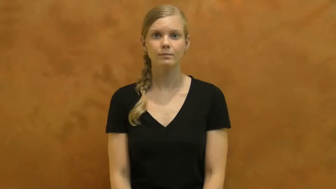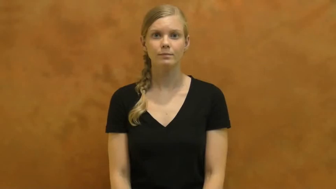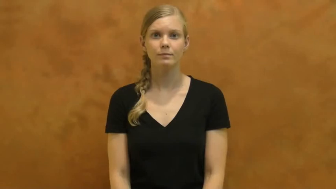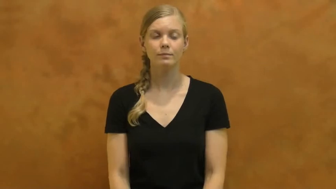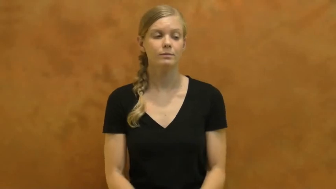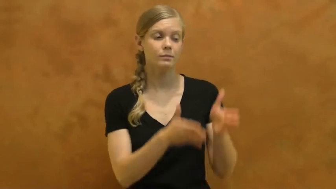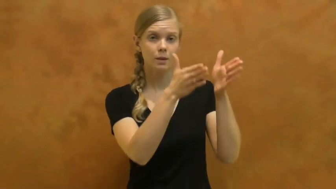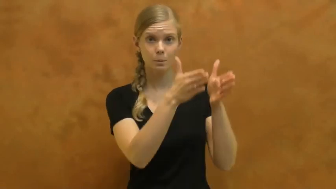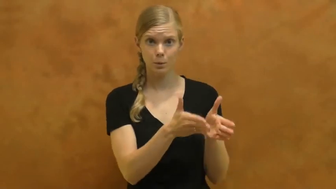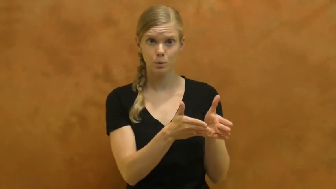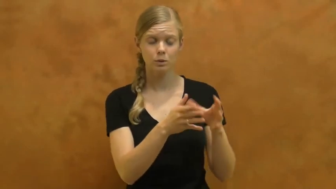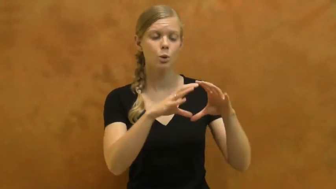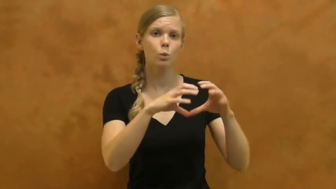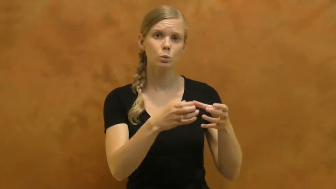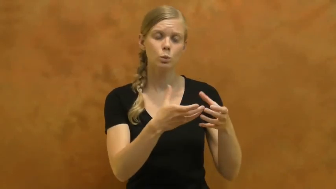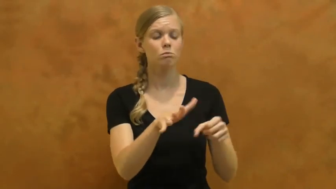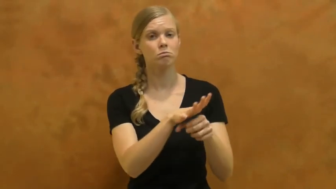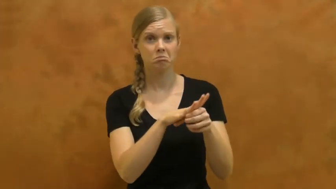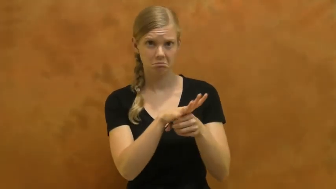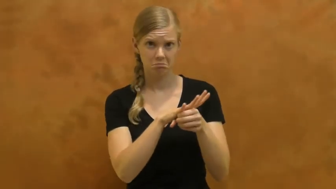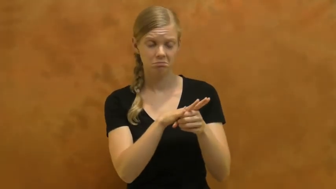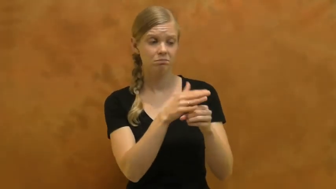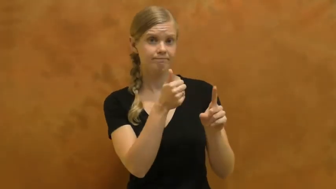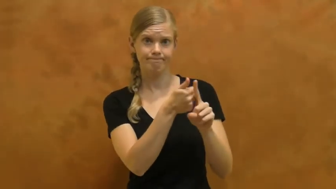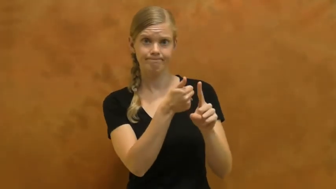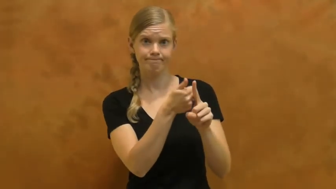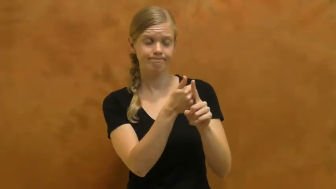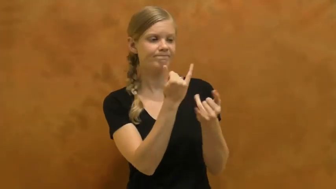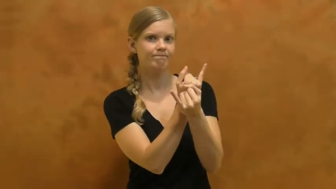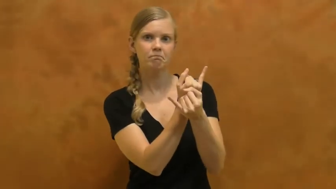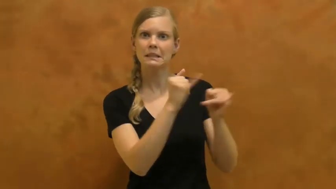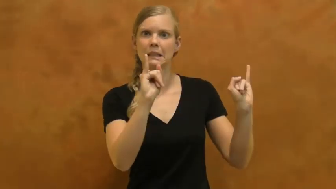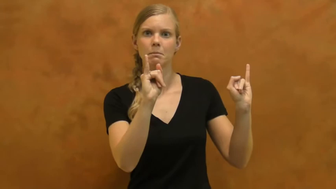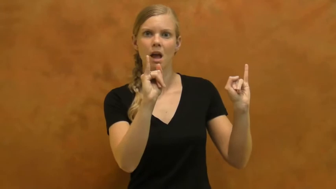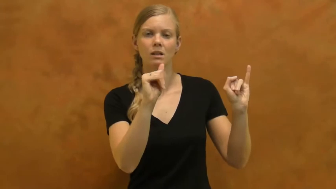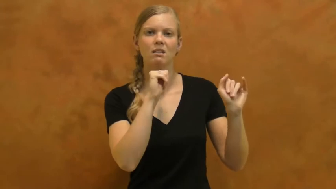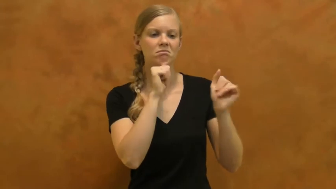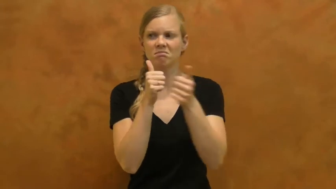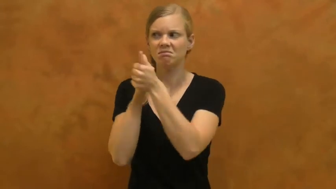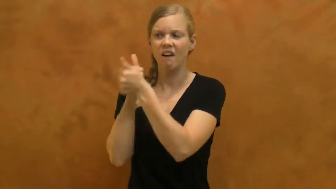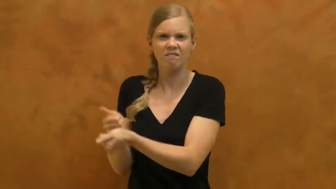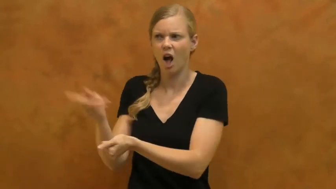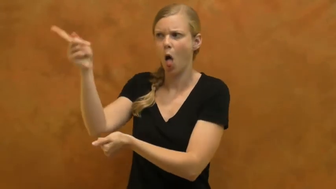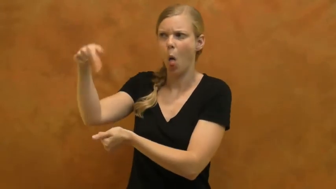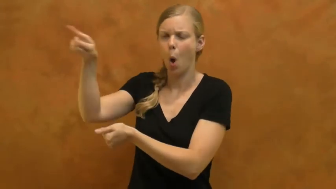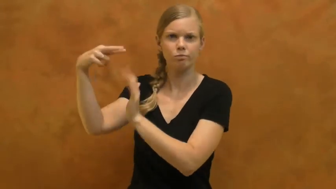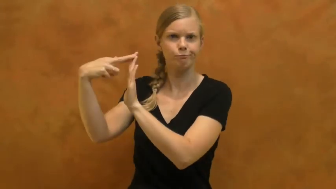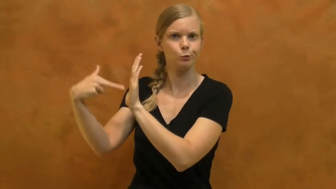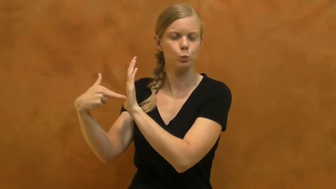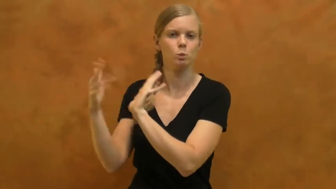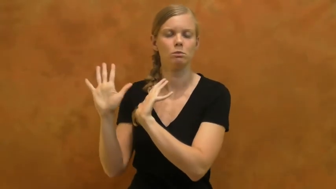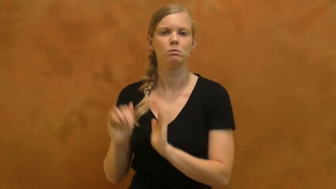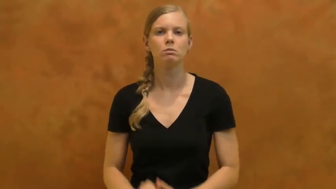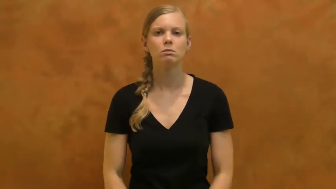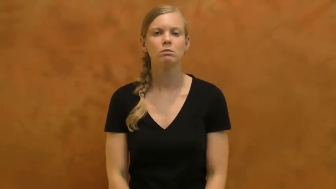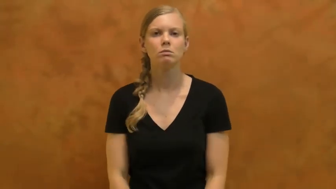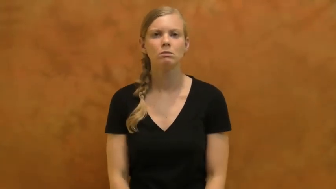autonomy